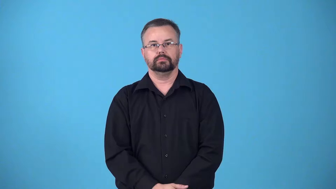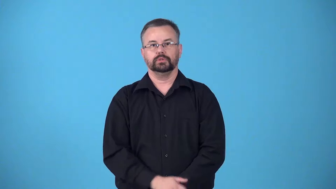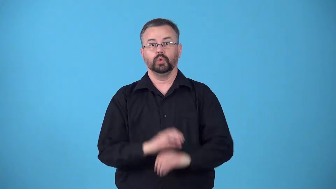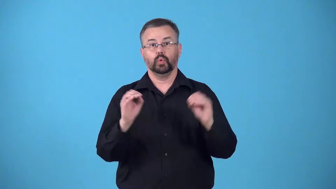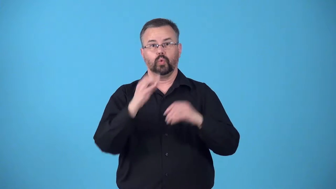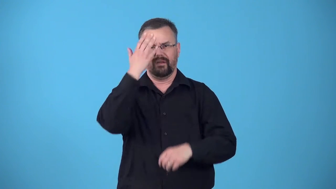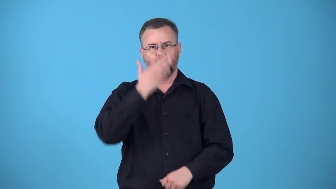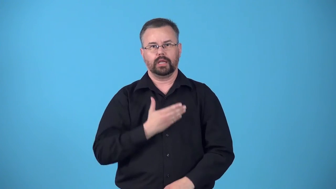frontless